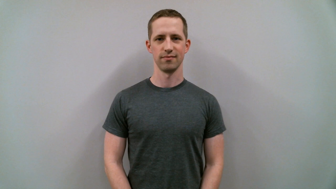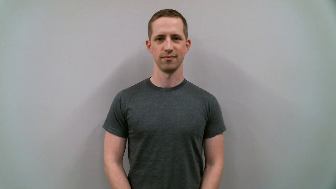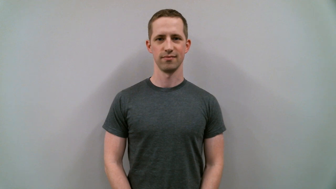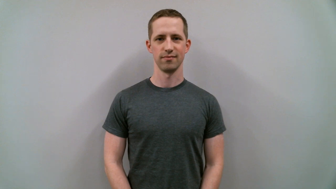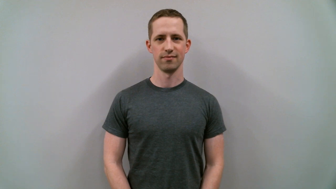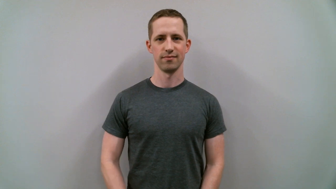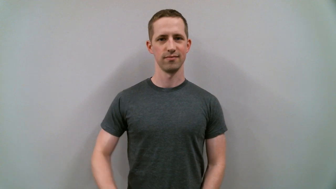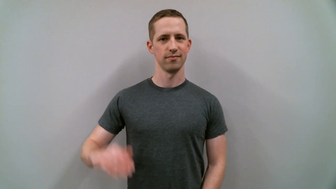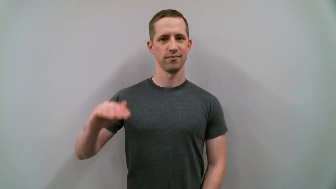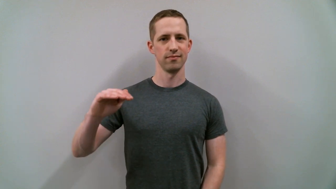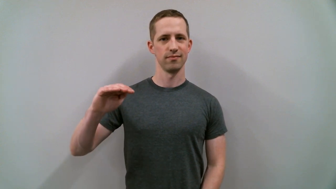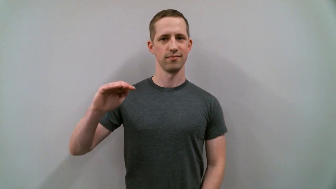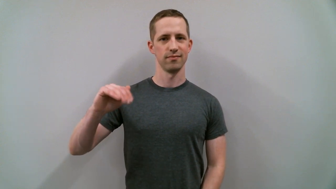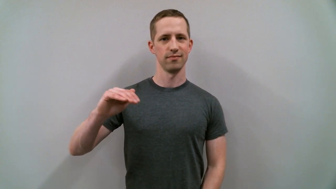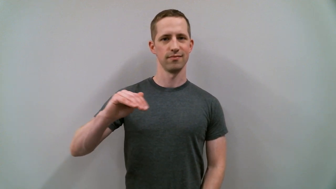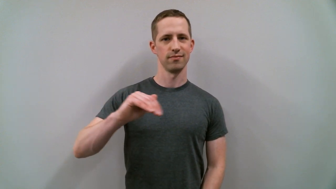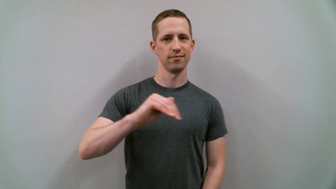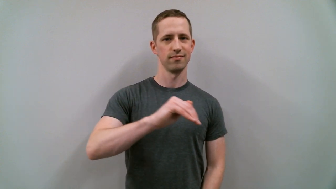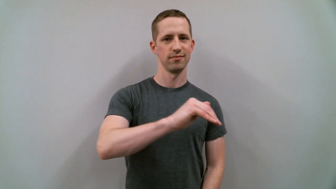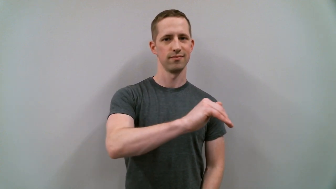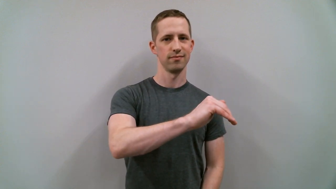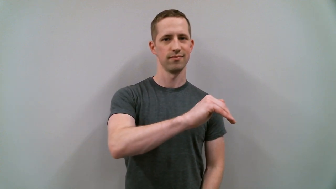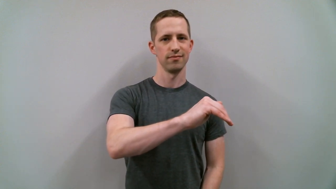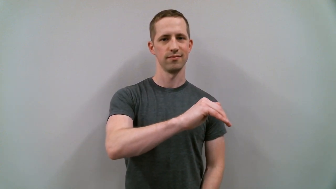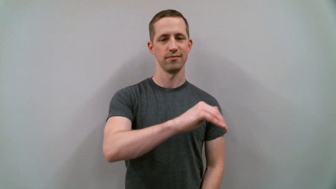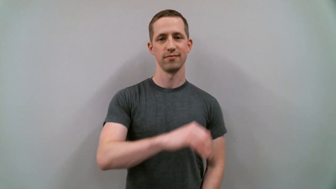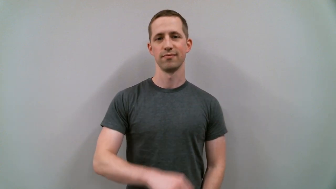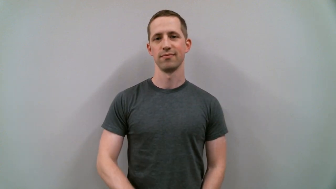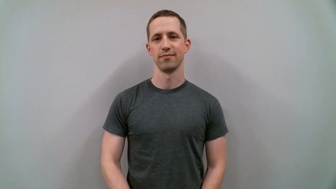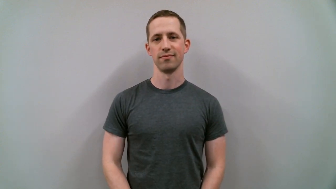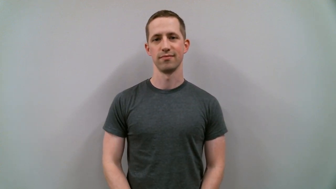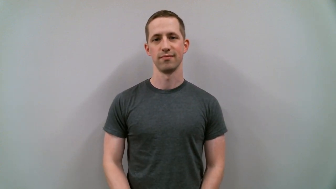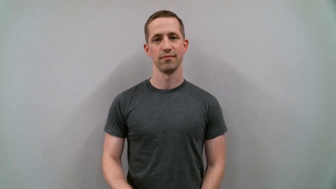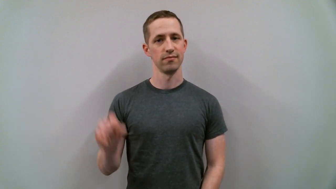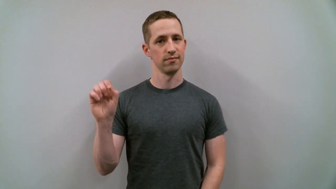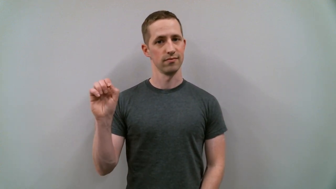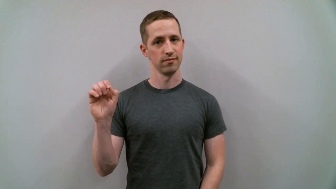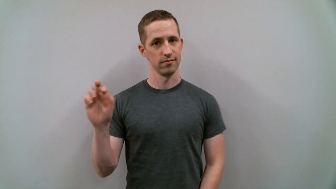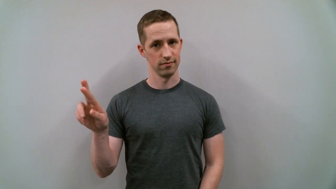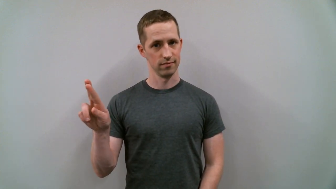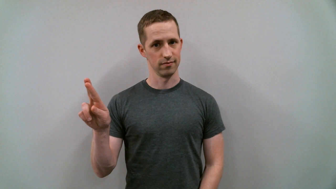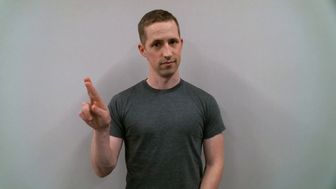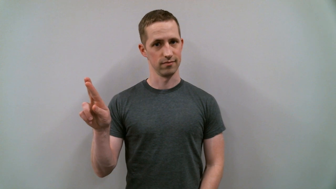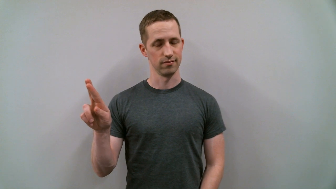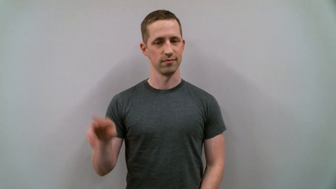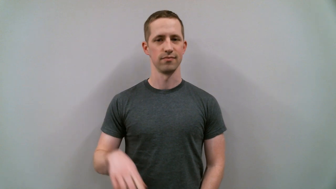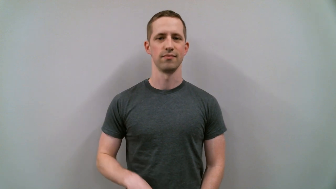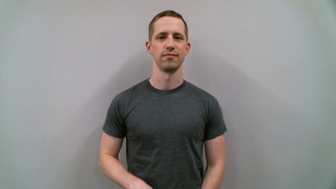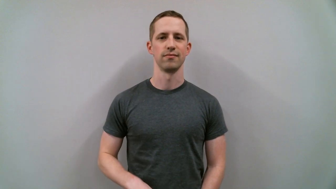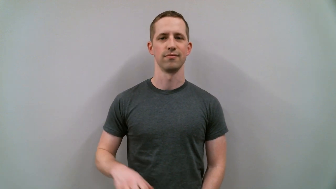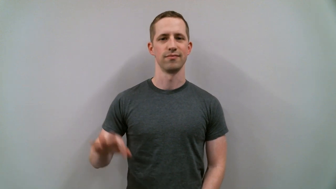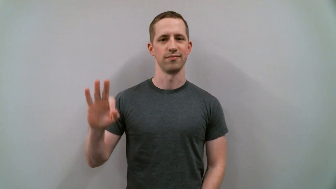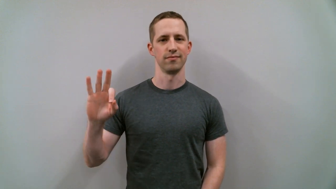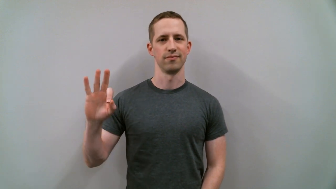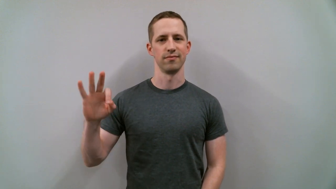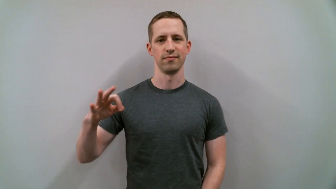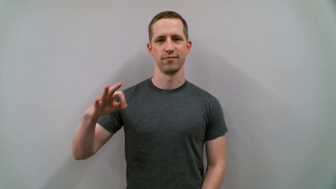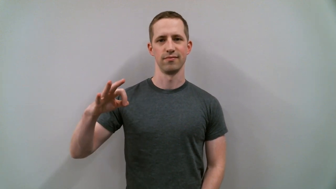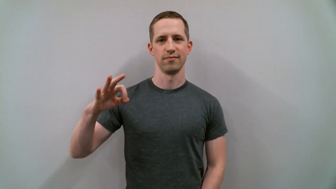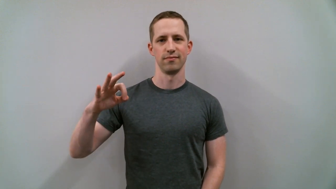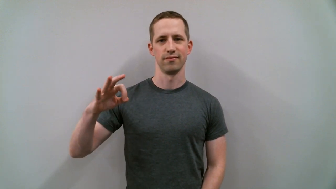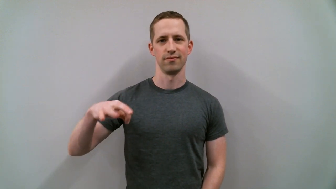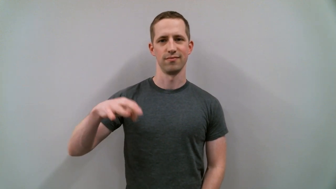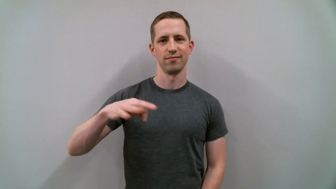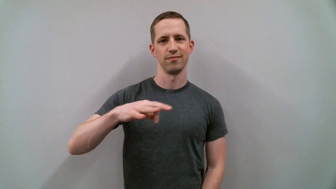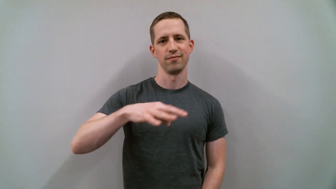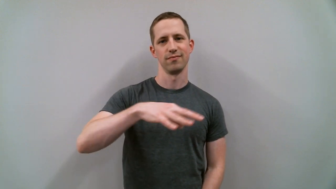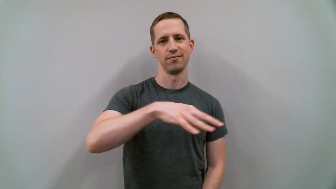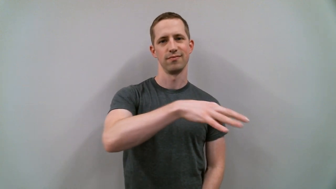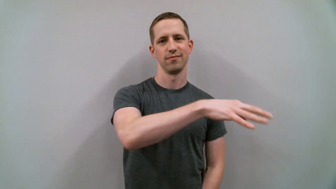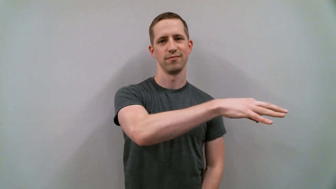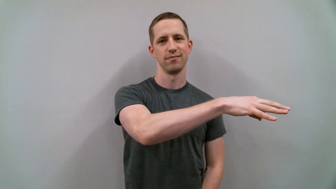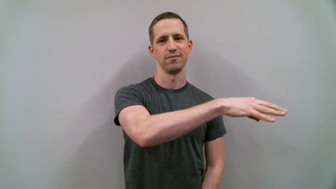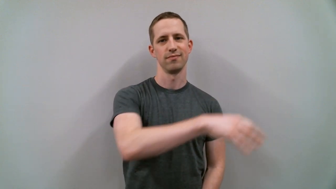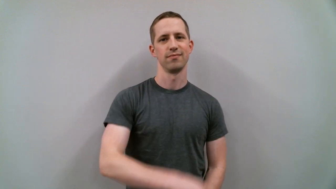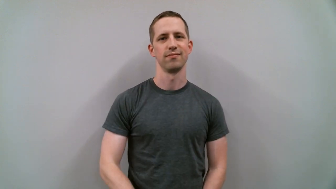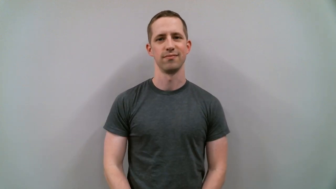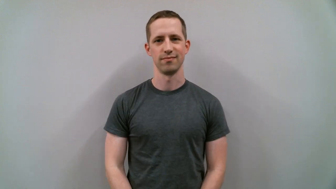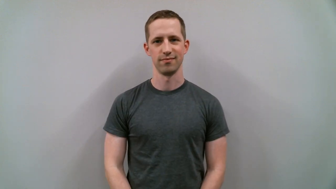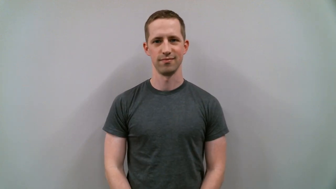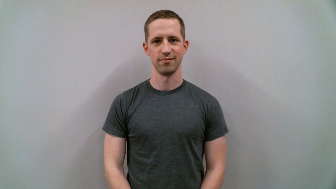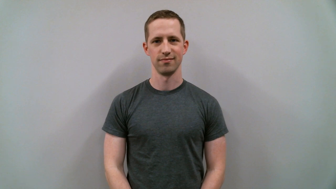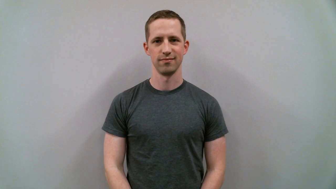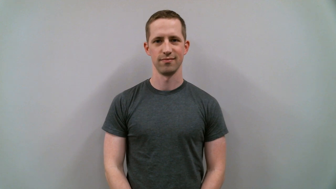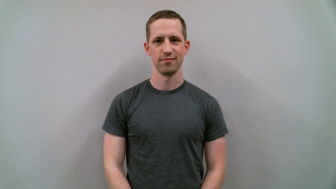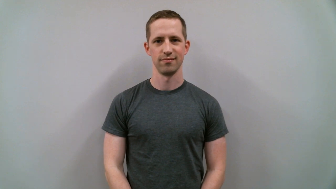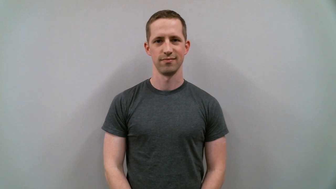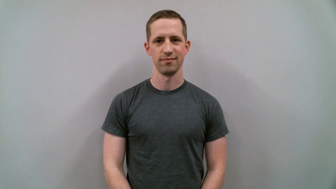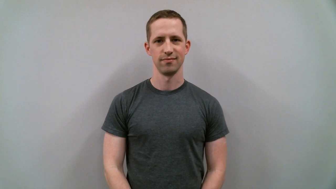Ferret